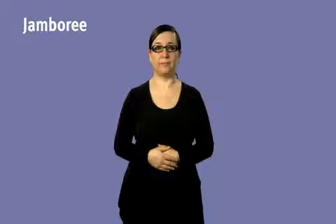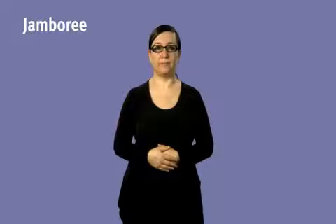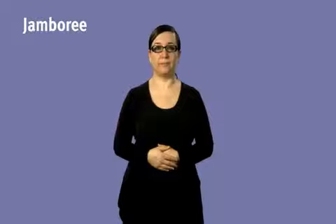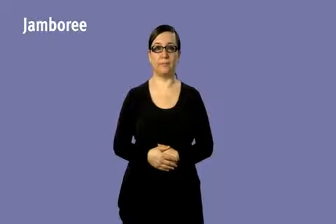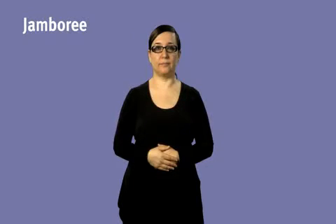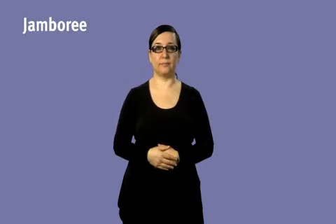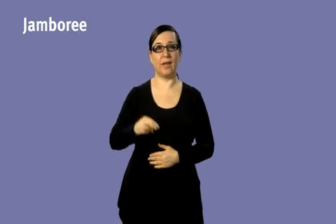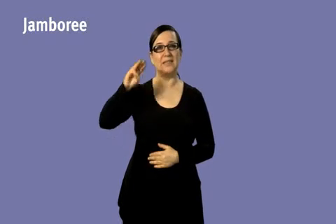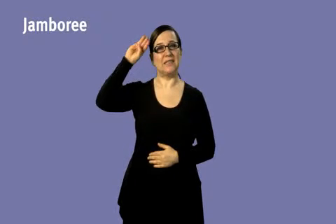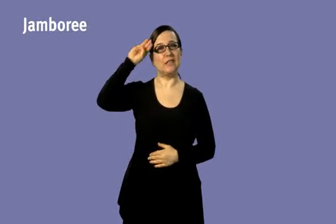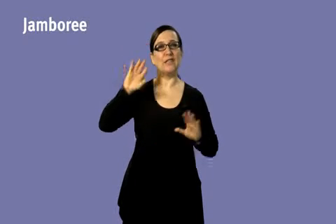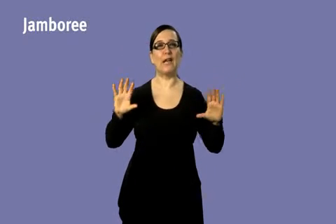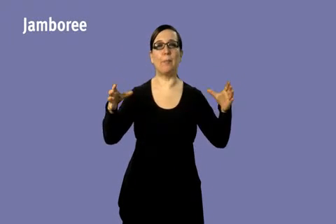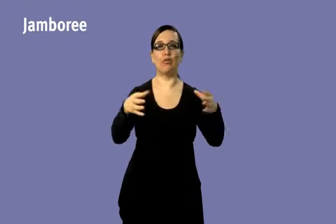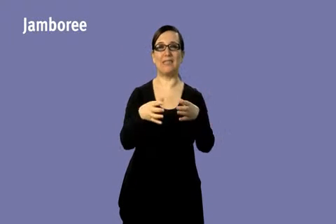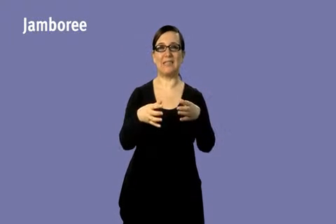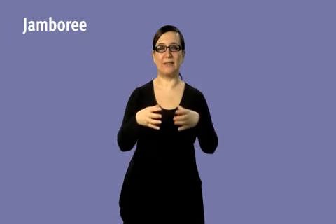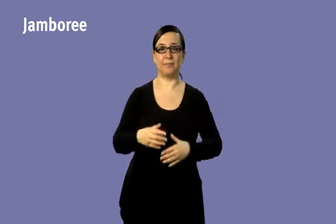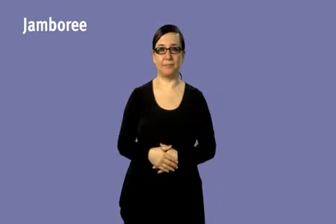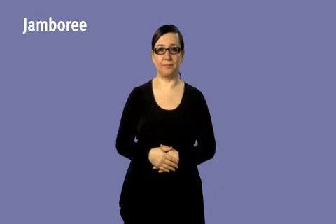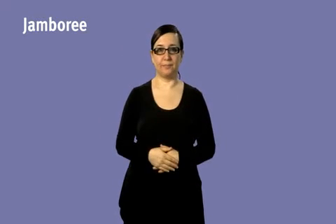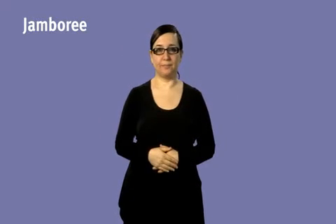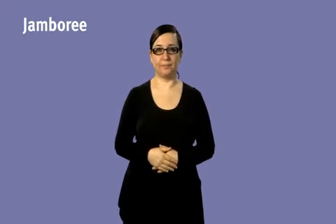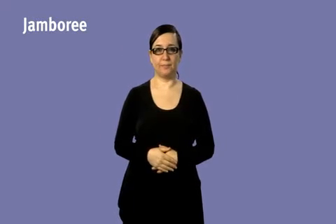Jamboree